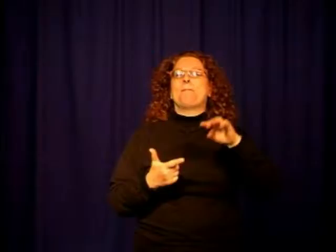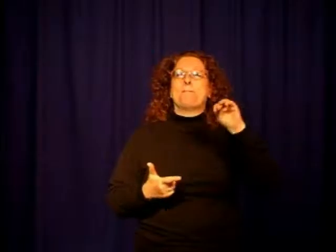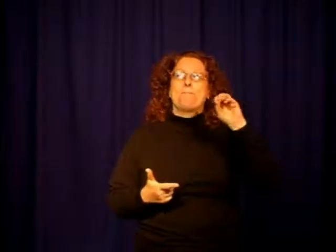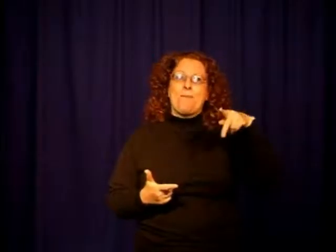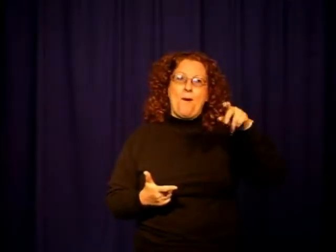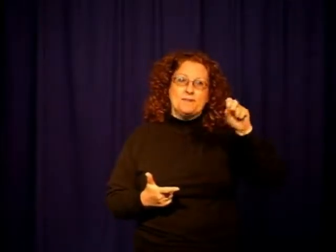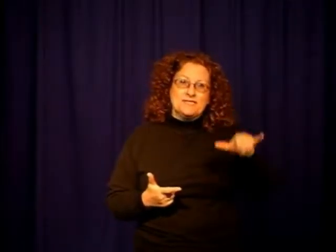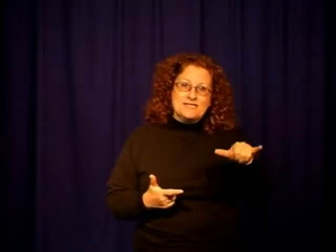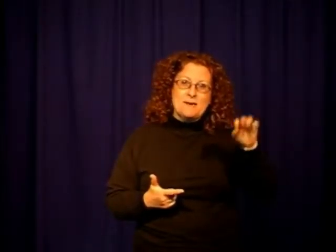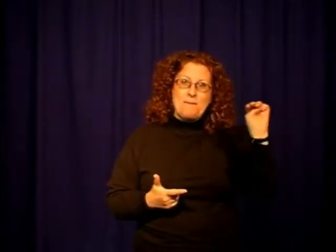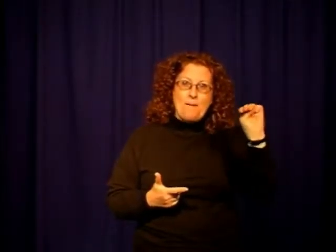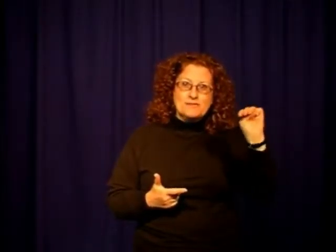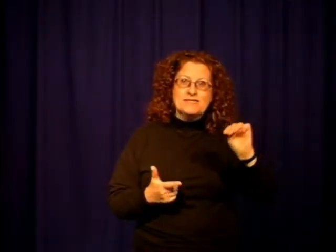Mopsy